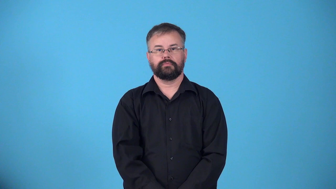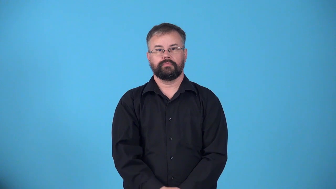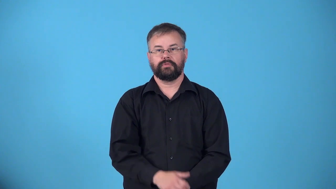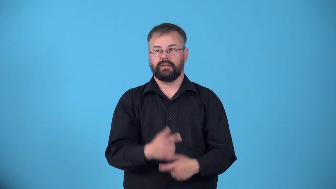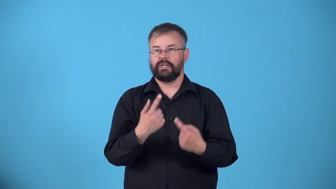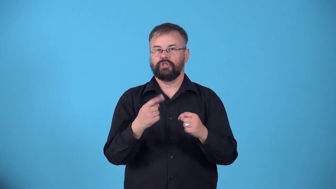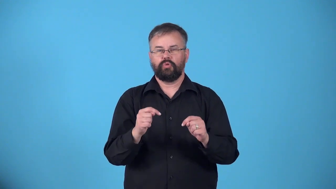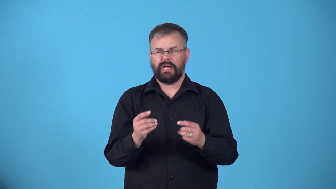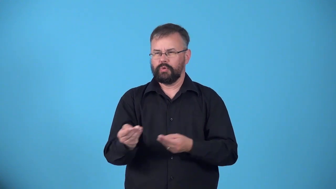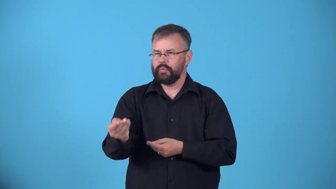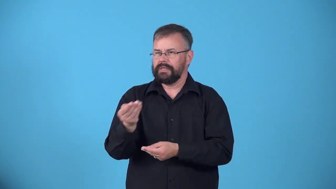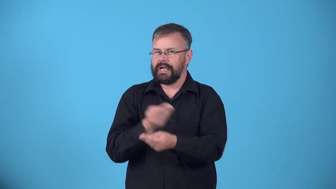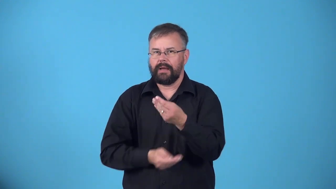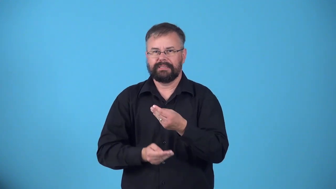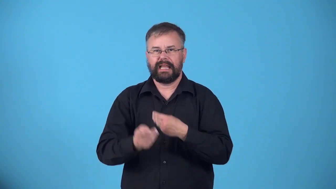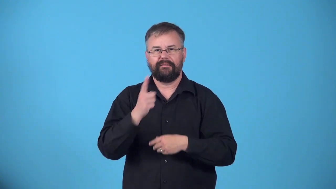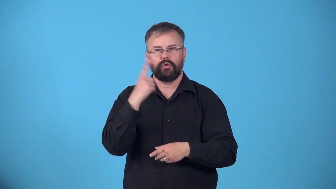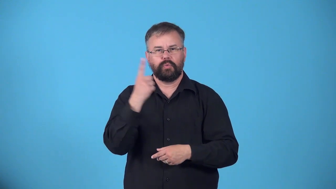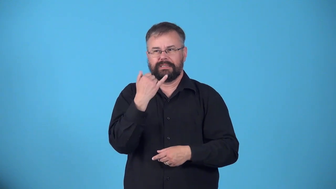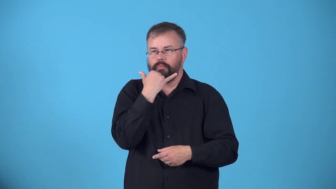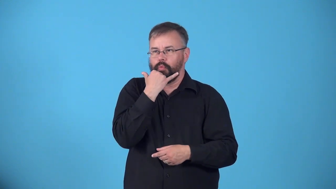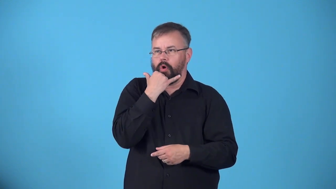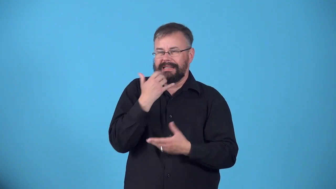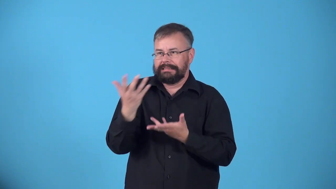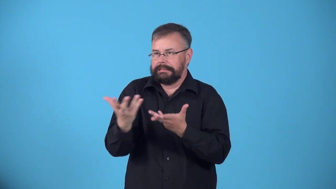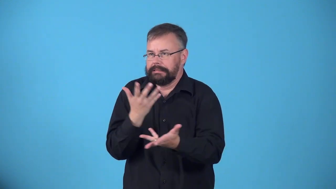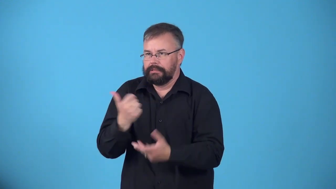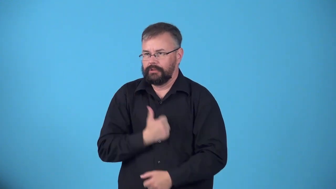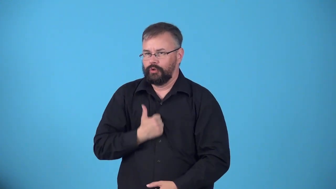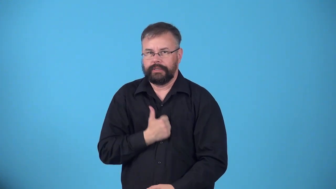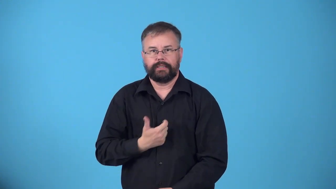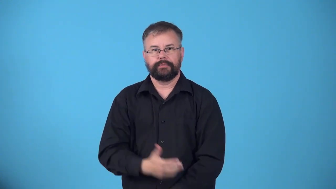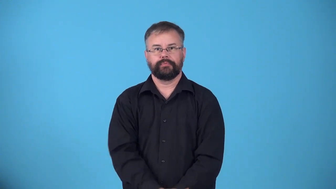make up for